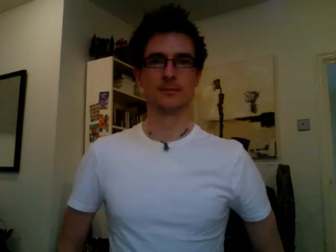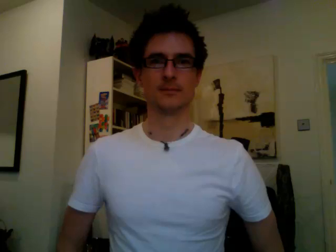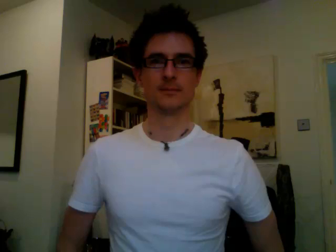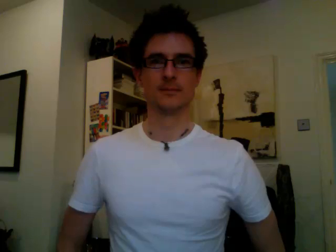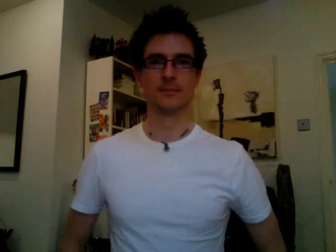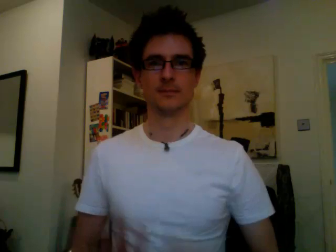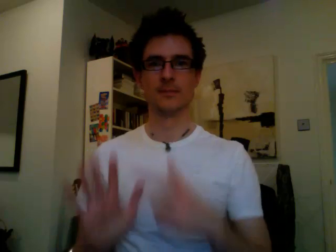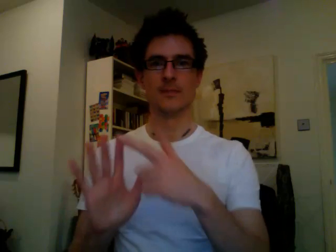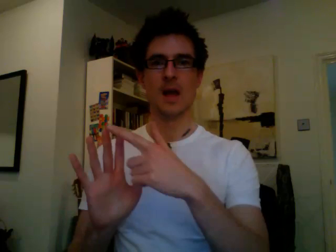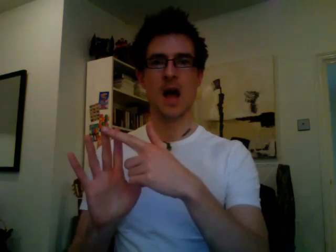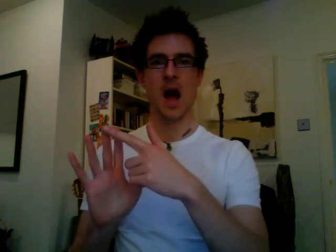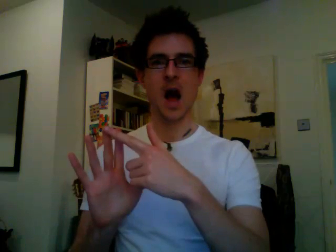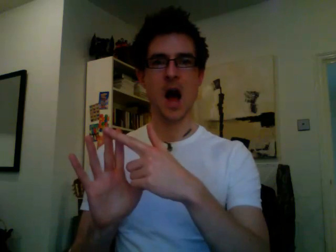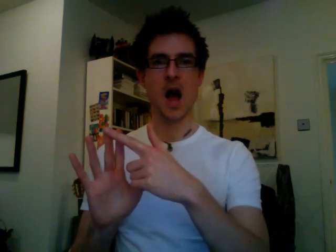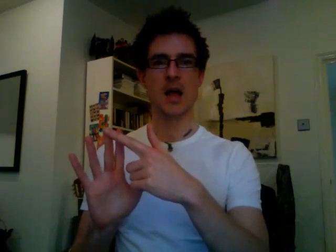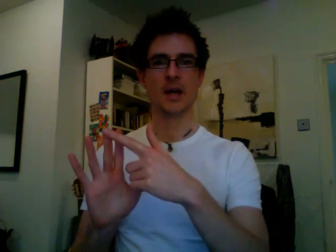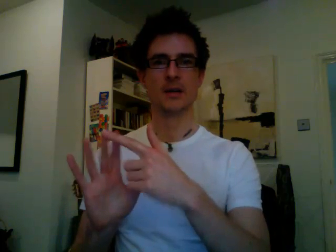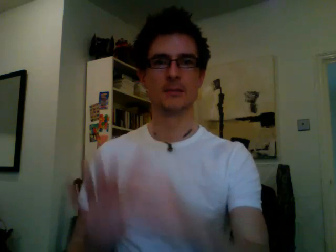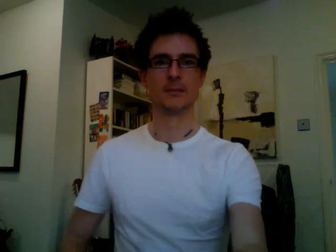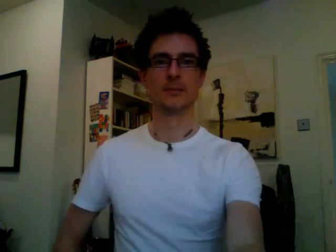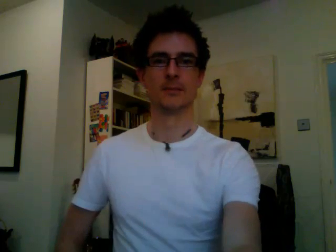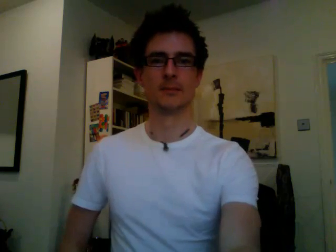I